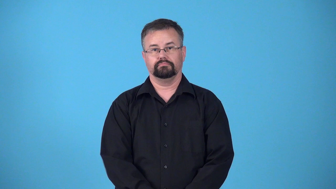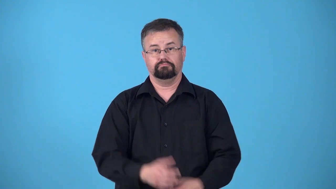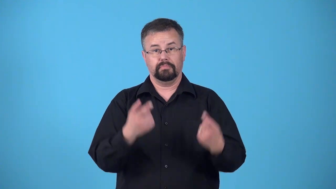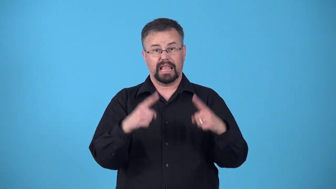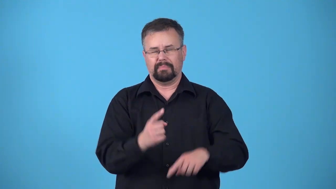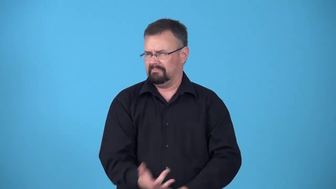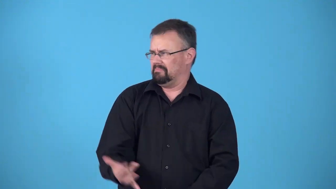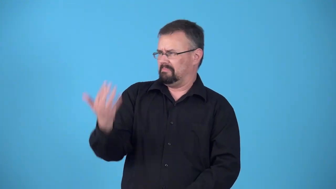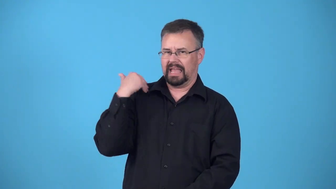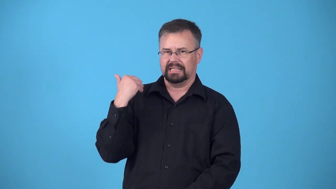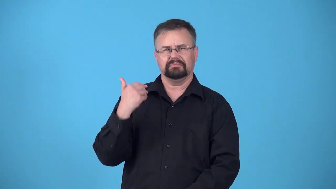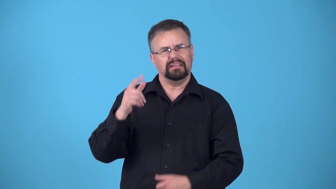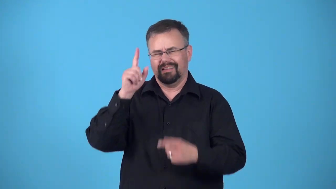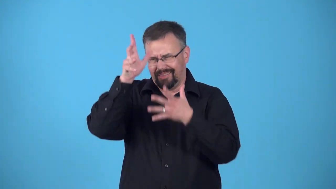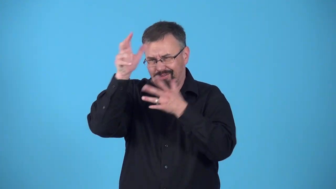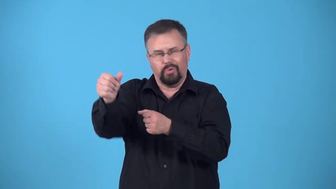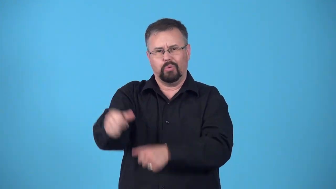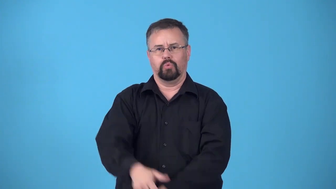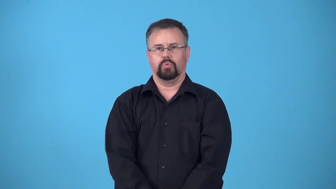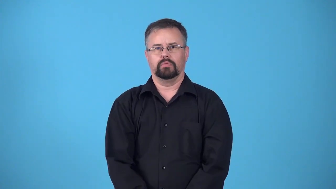water under the bridge